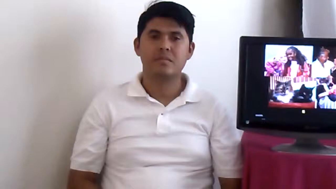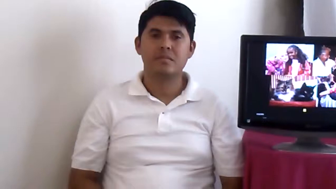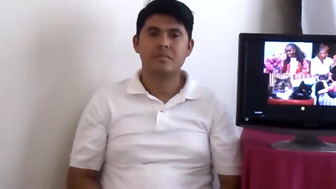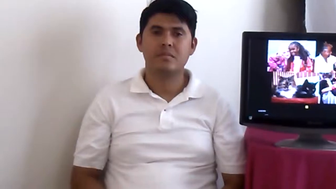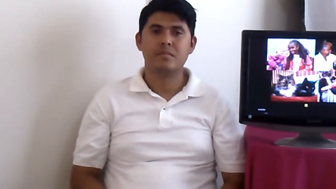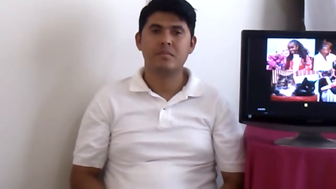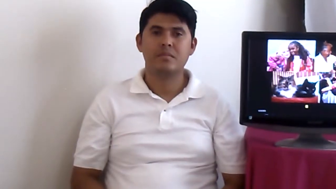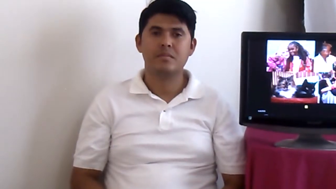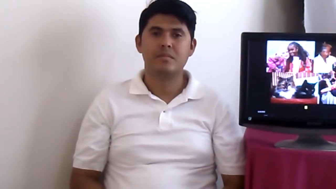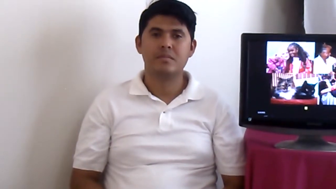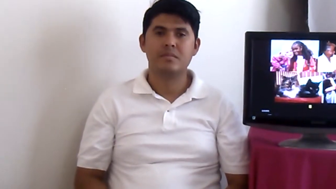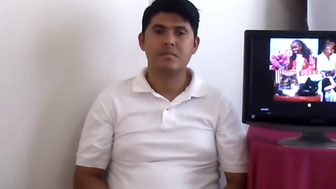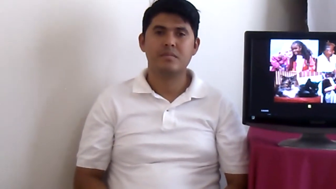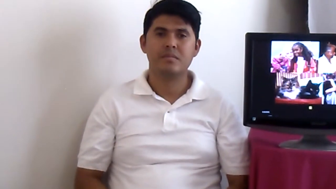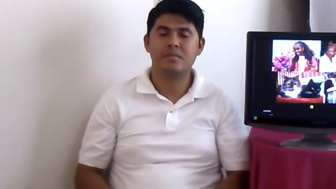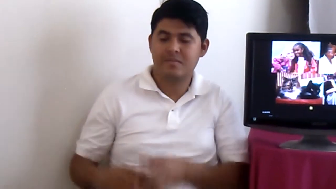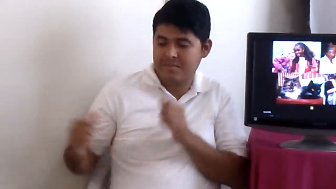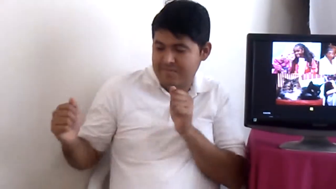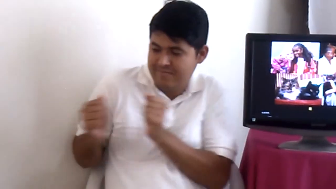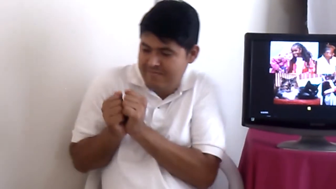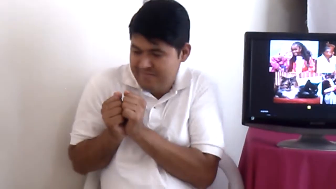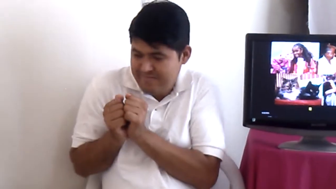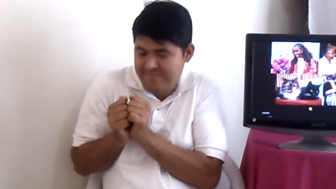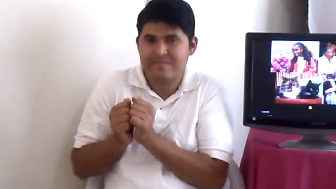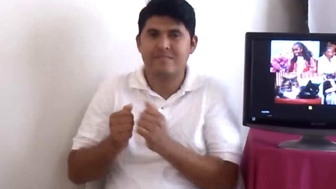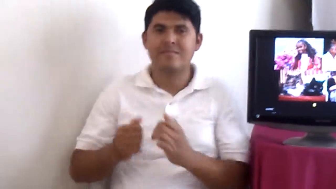together